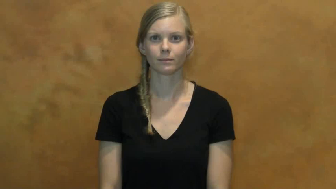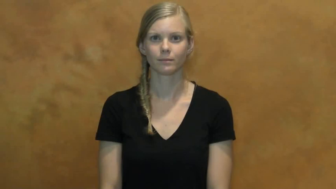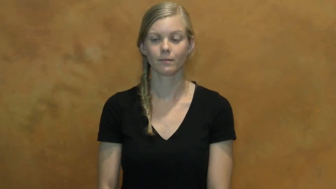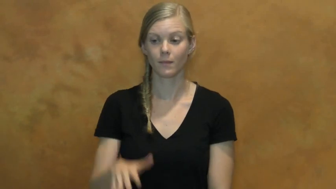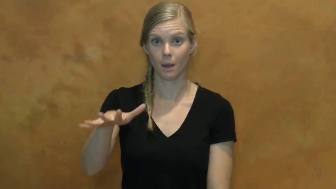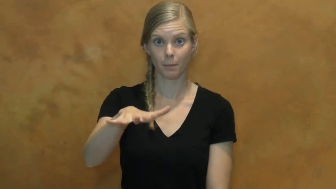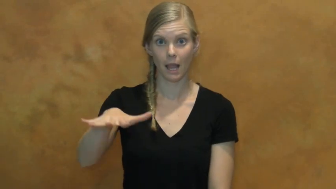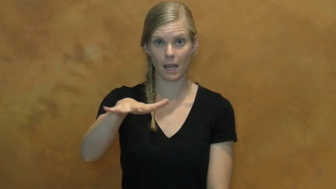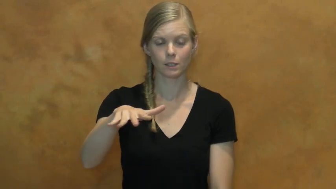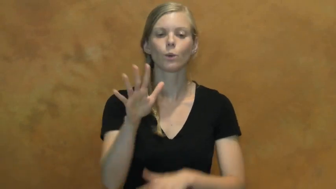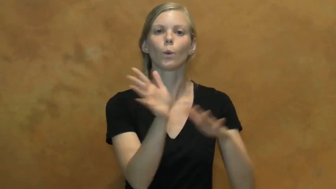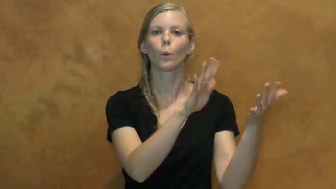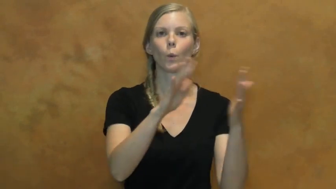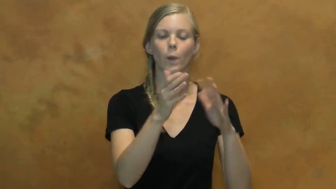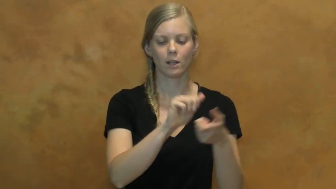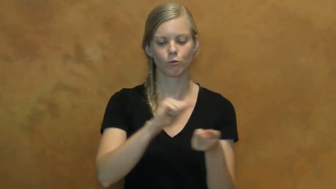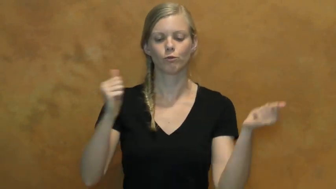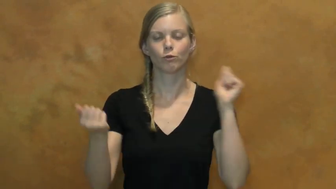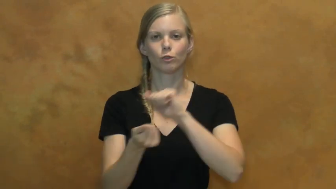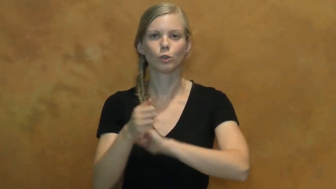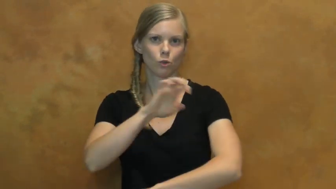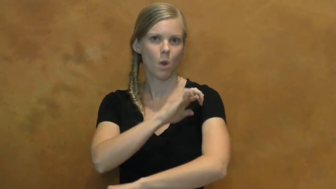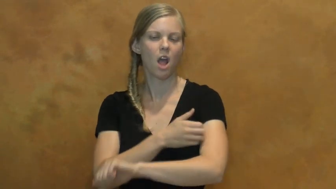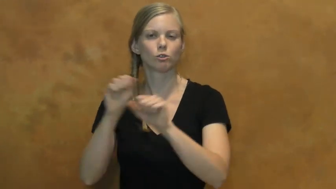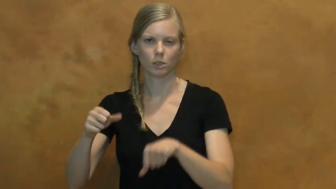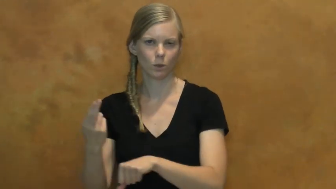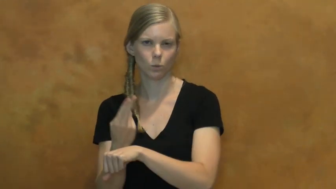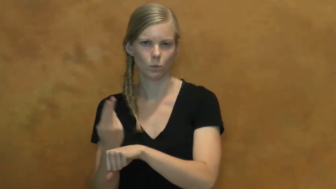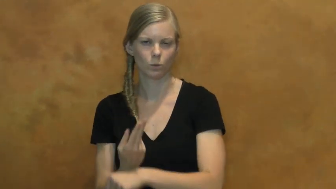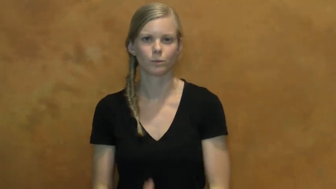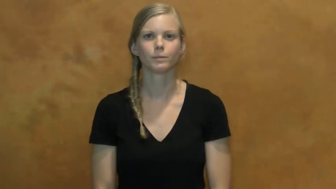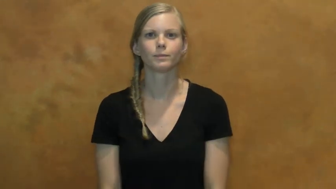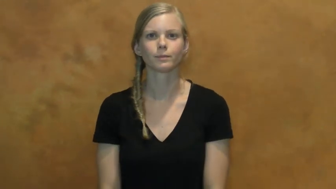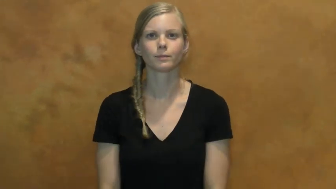wing power station